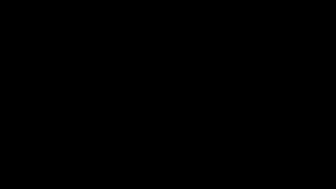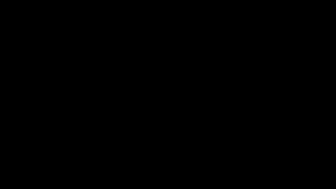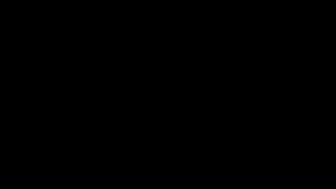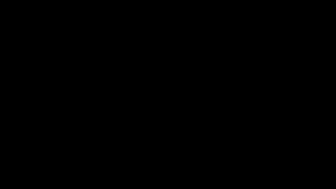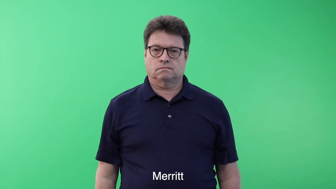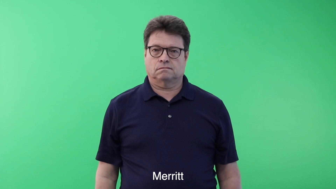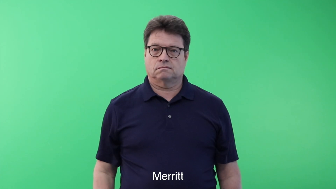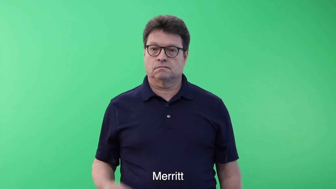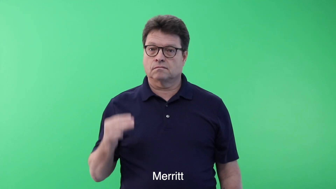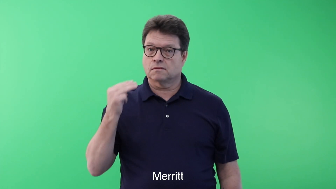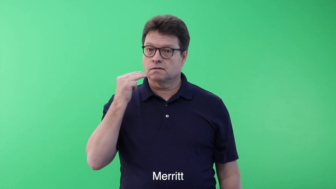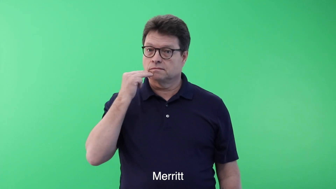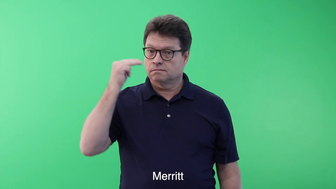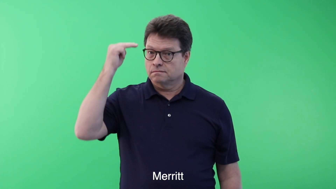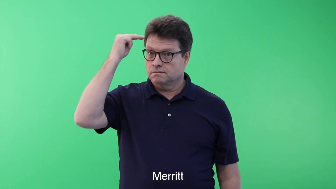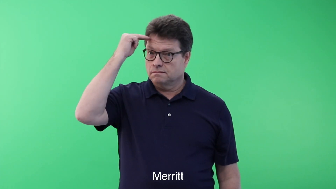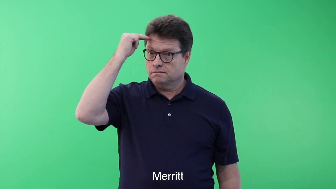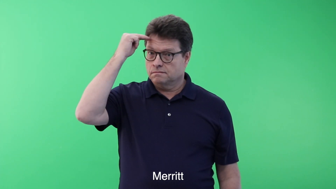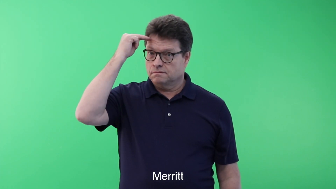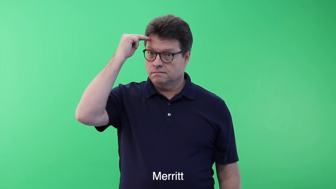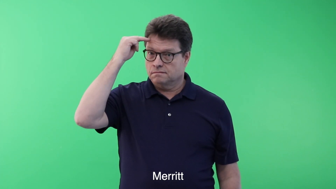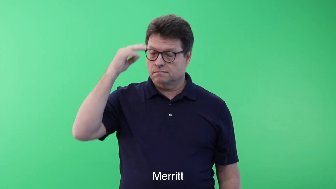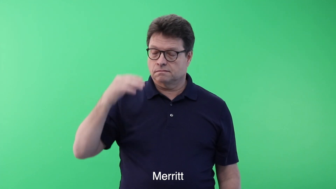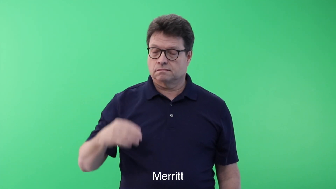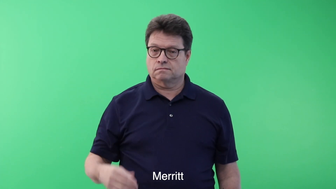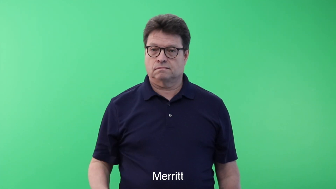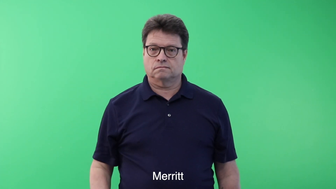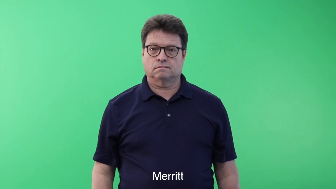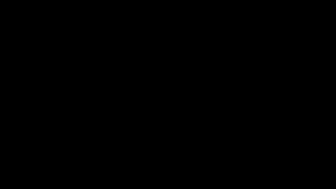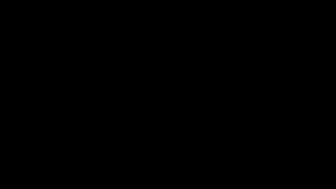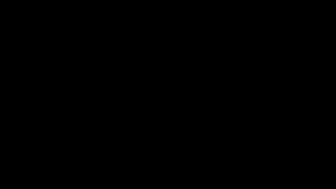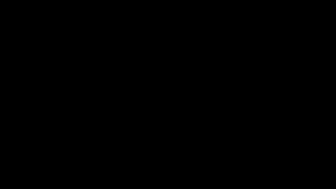Merritt